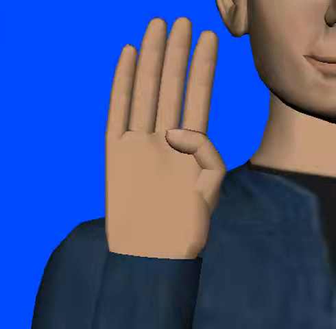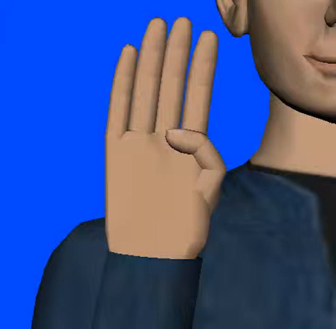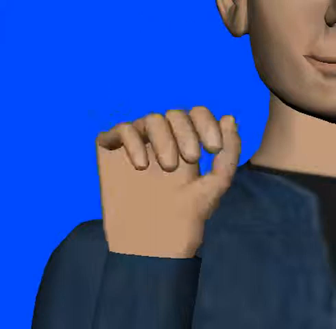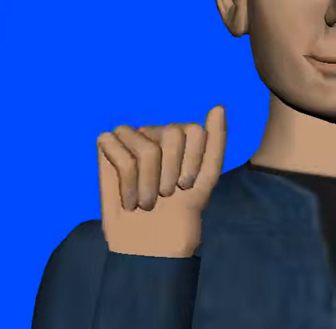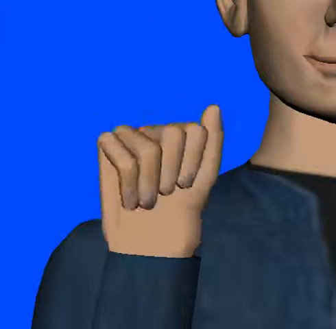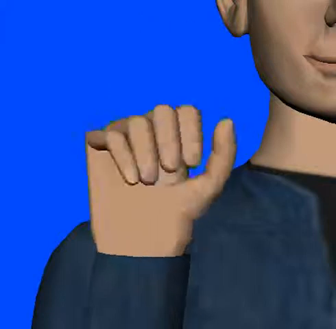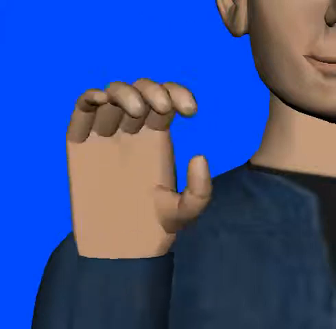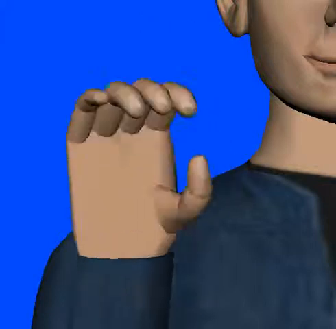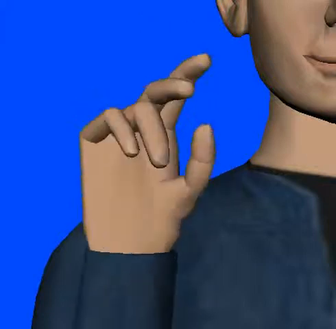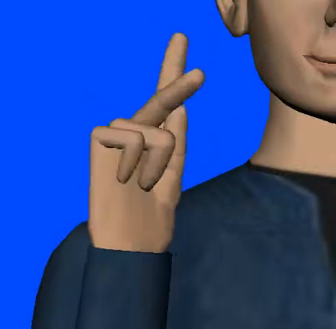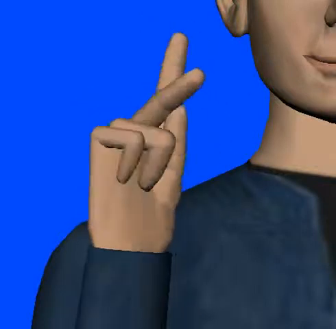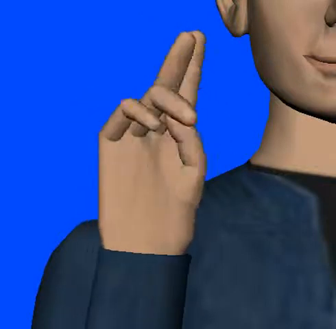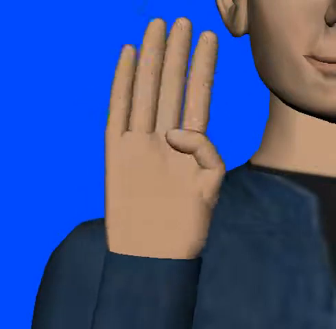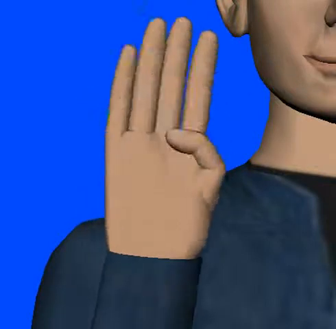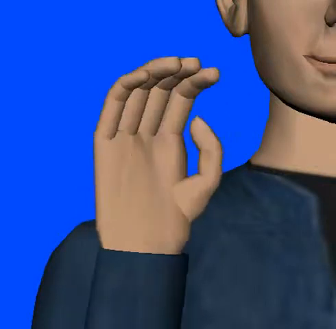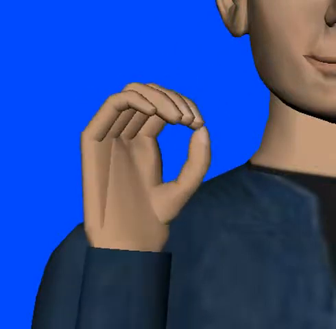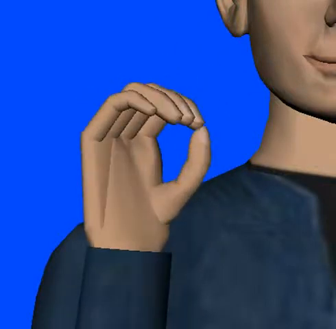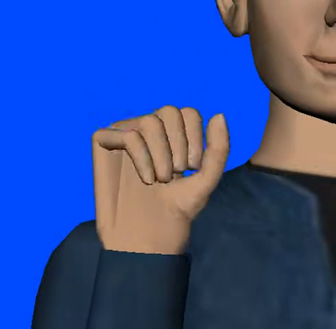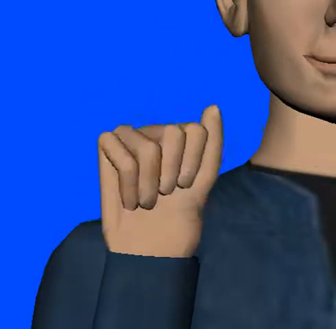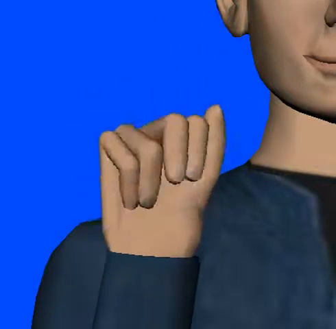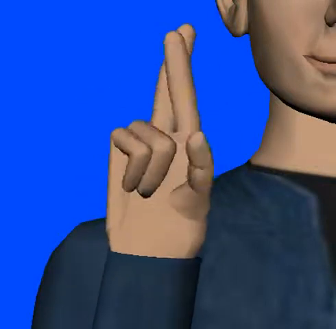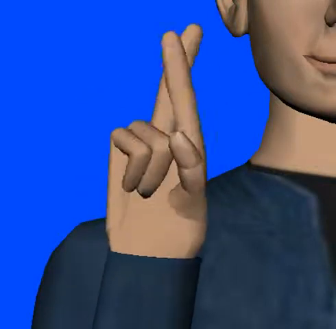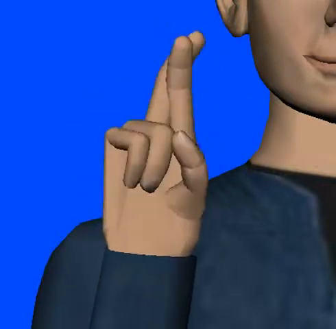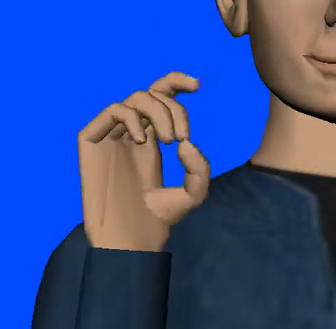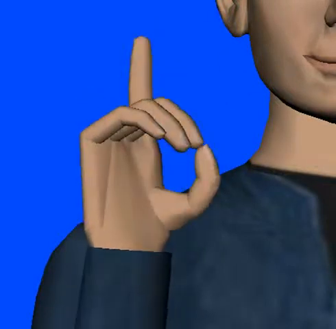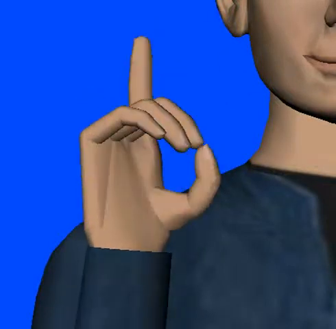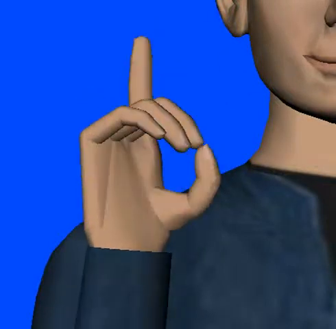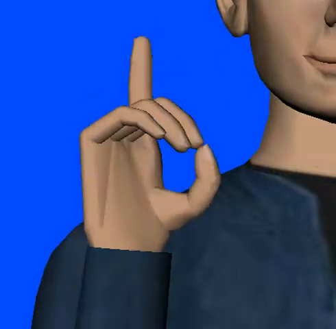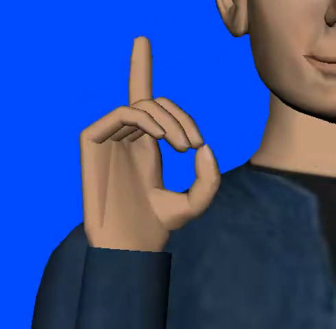backboard